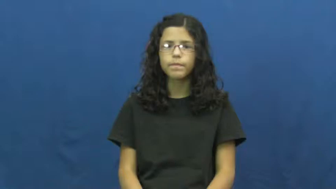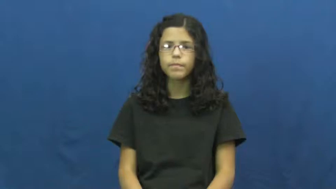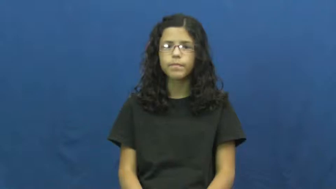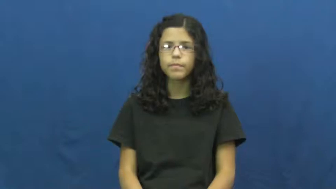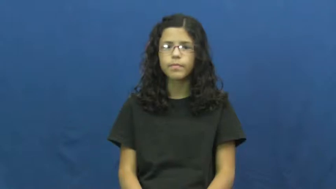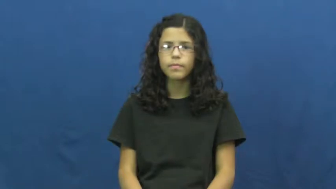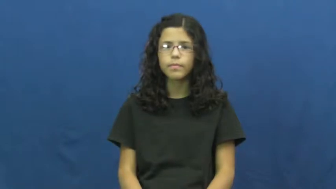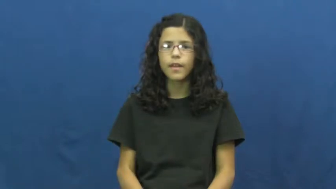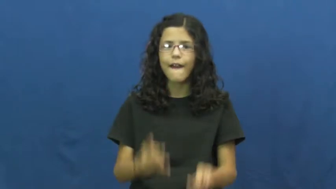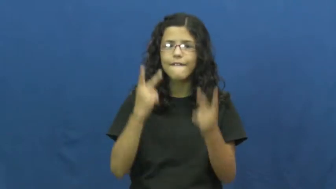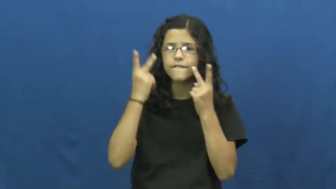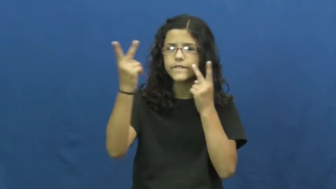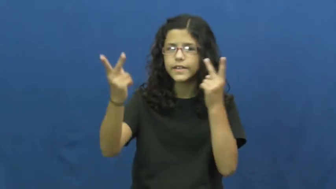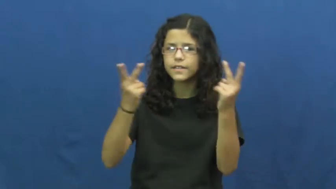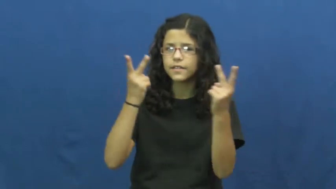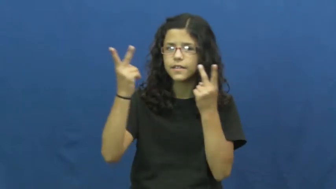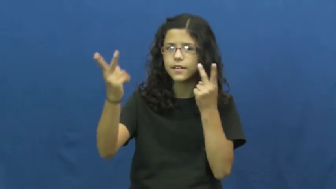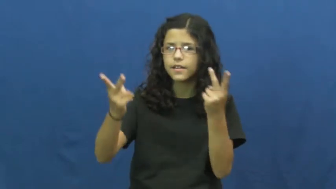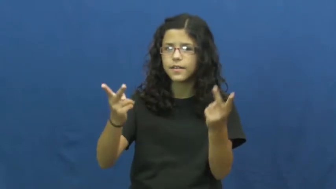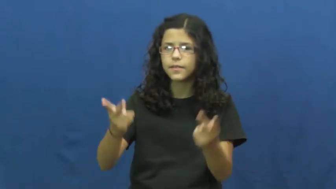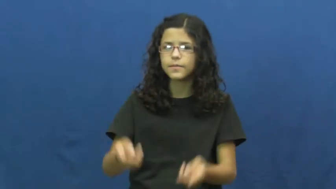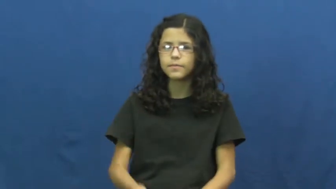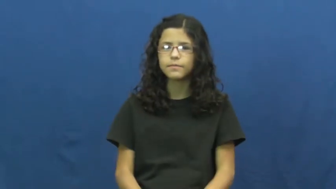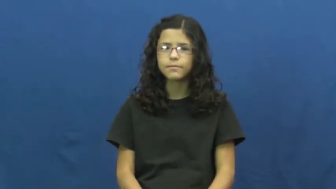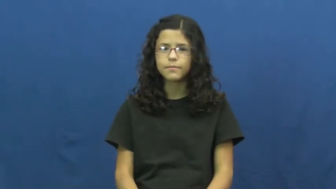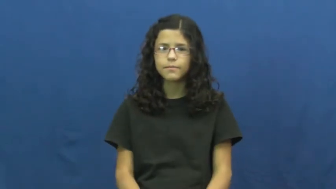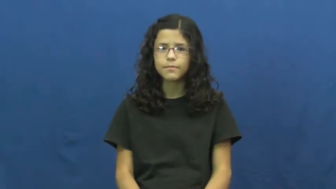stop by,stop off,stop over,stop in,stop round, stop around,see